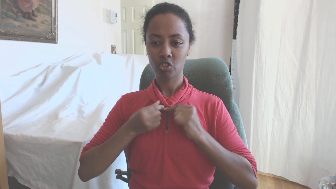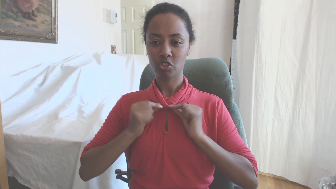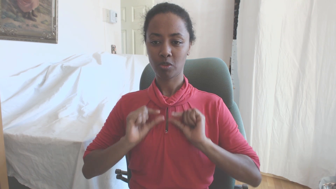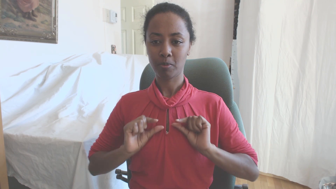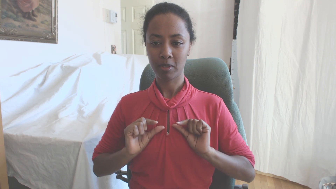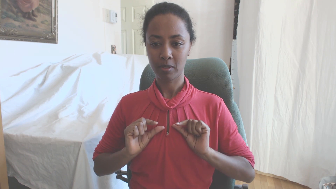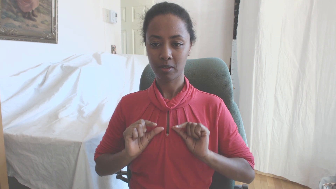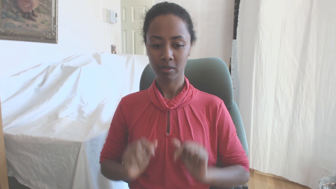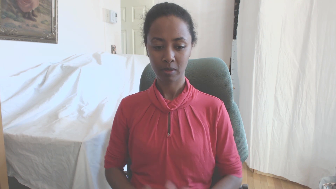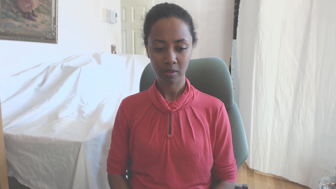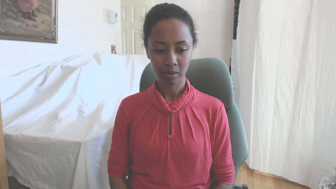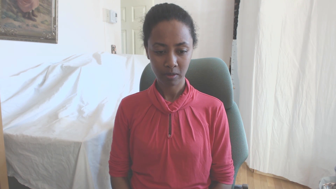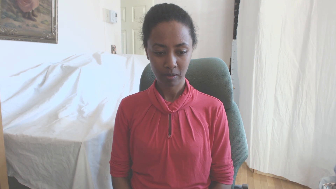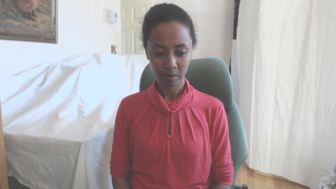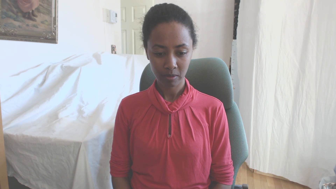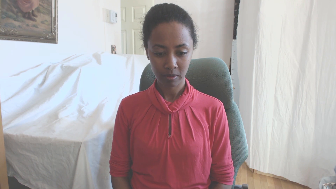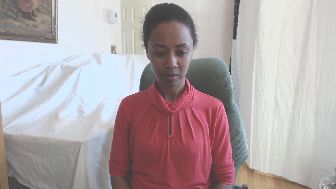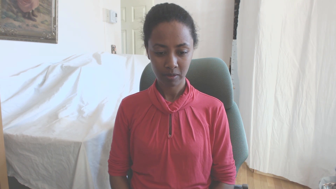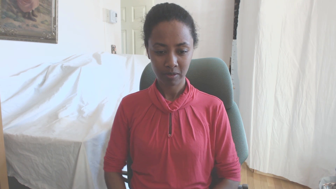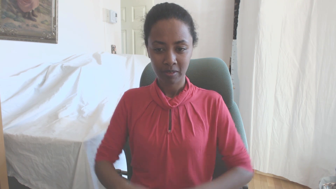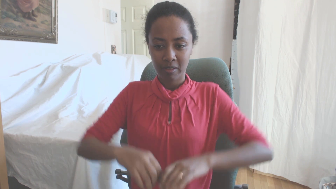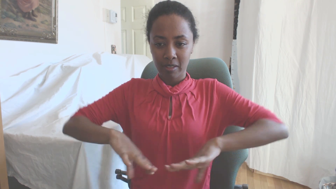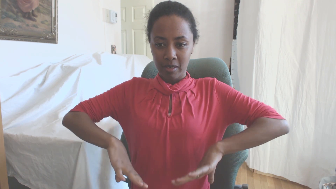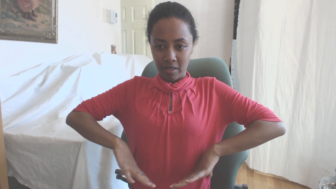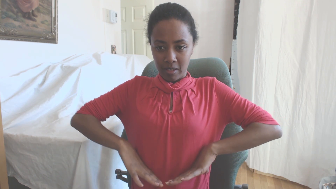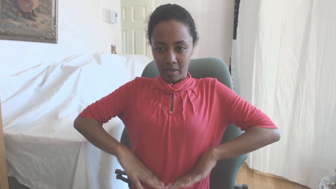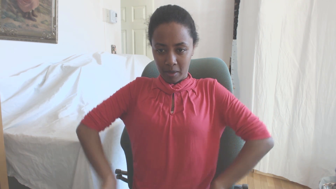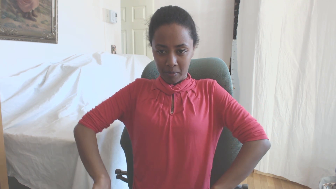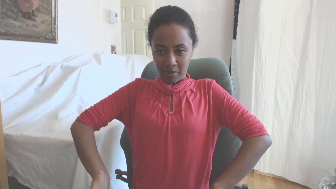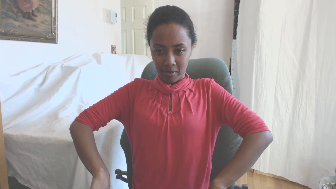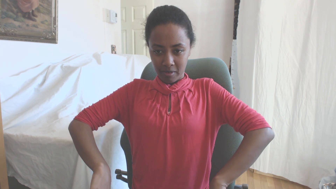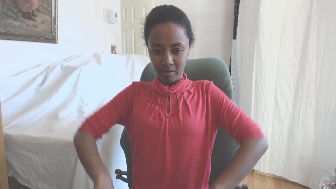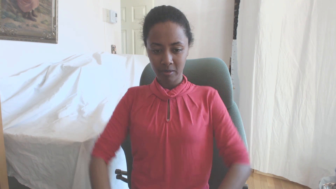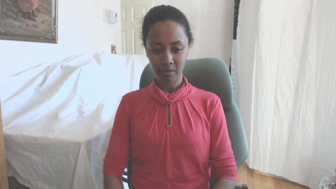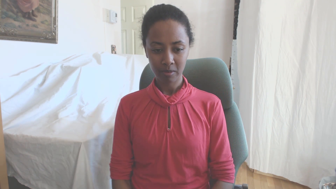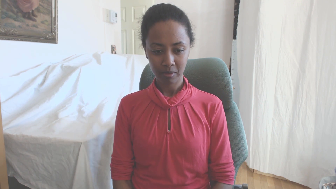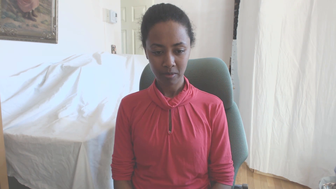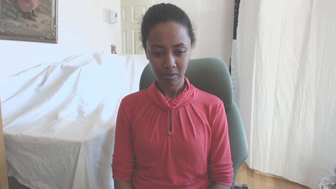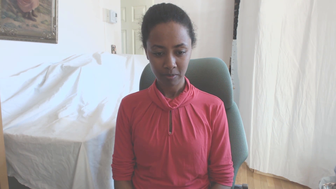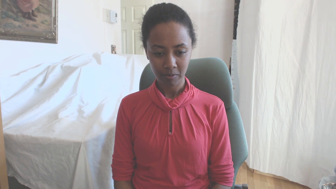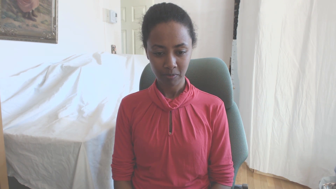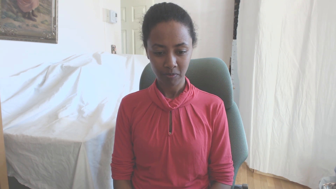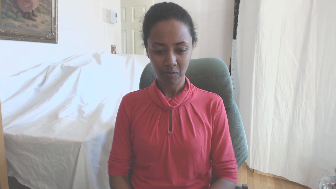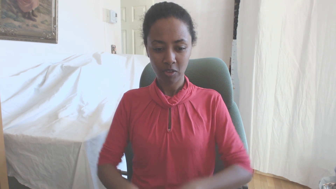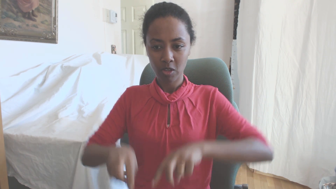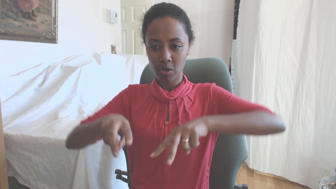clothing